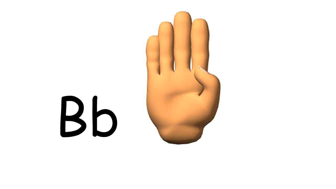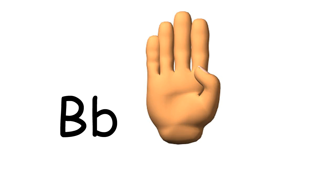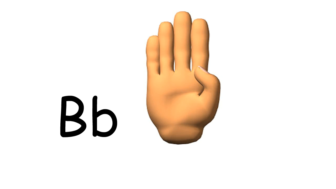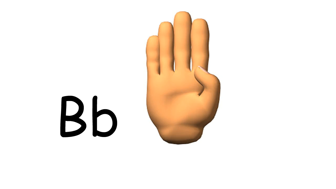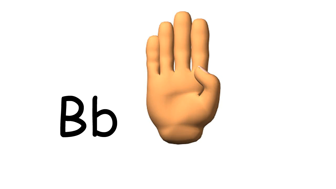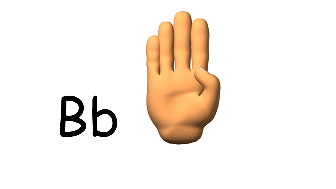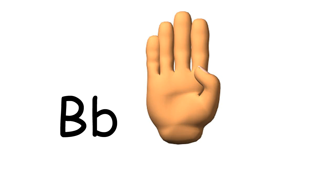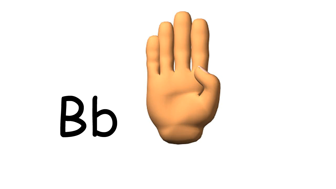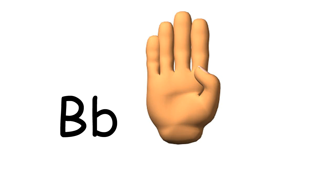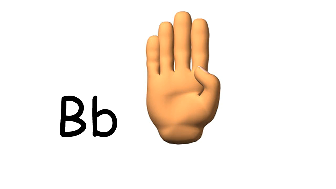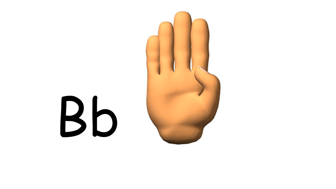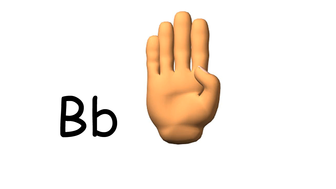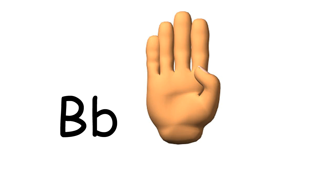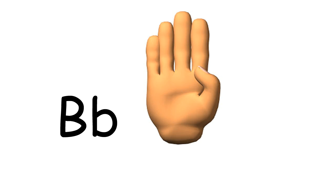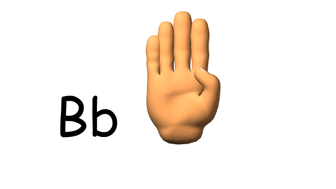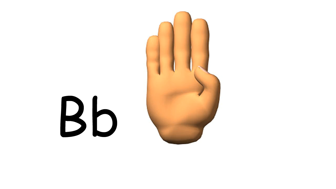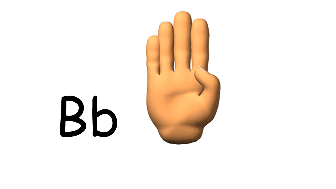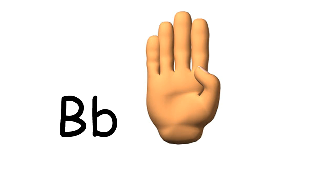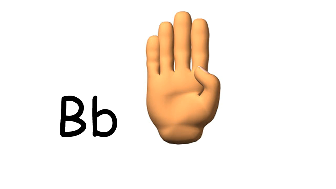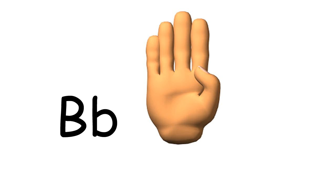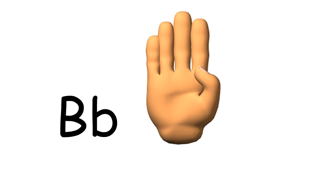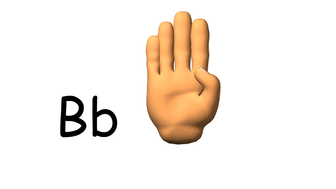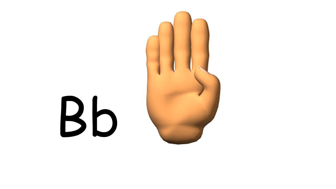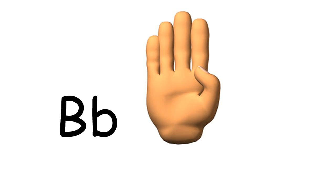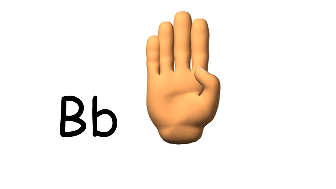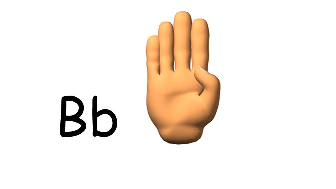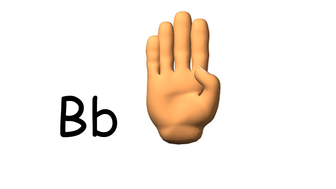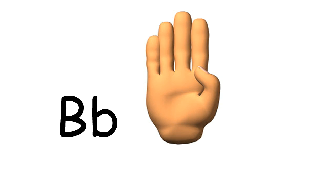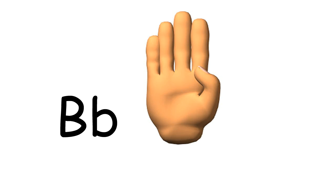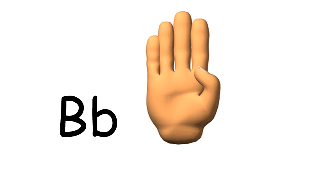b